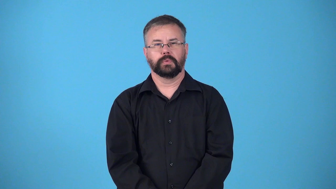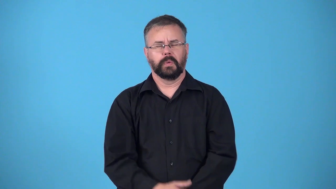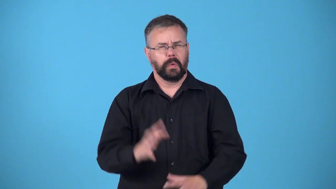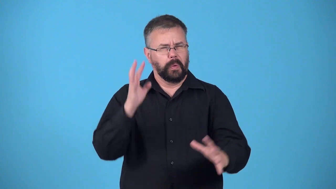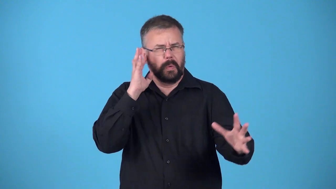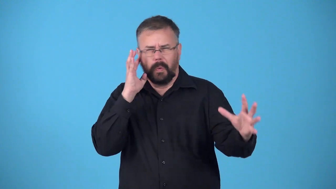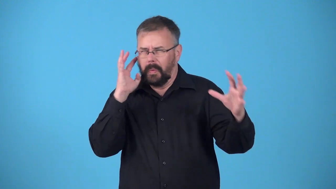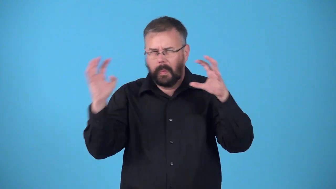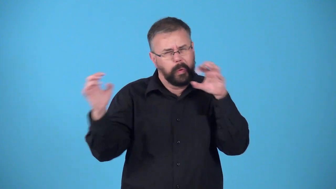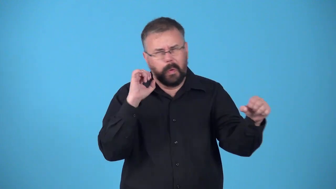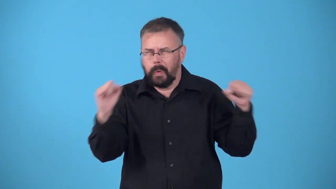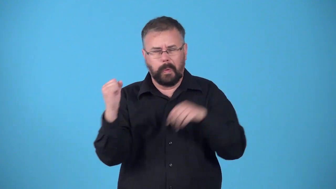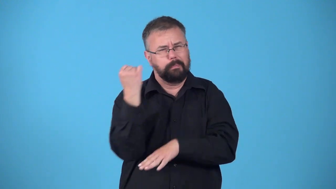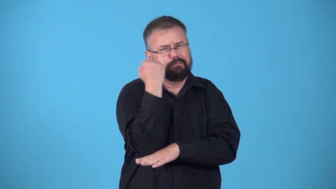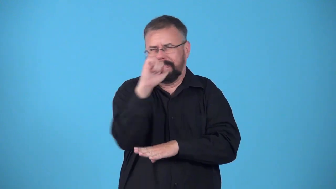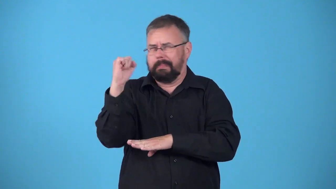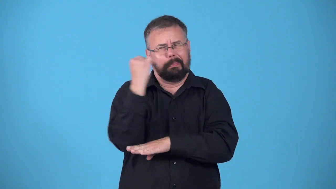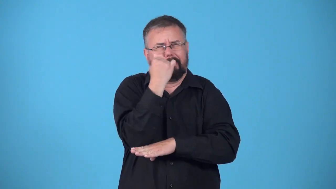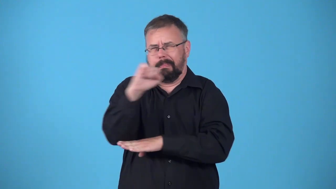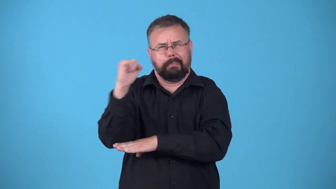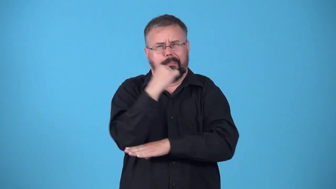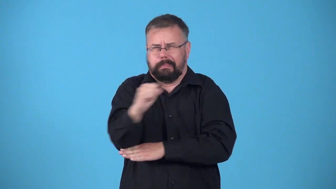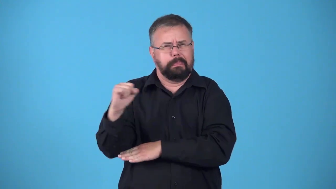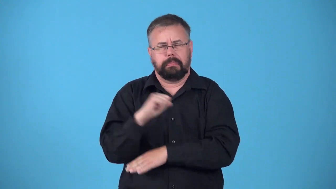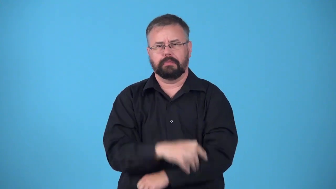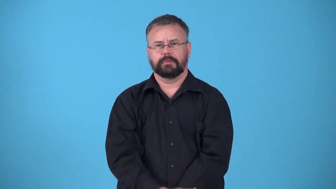disorder